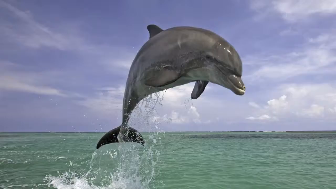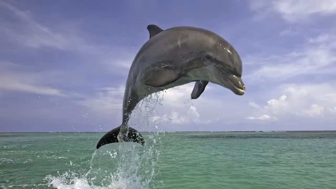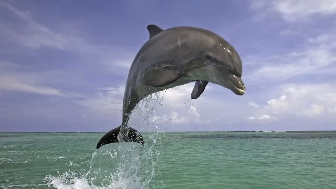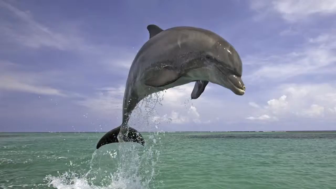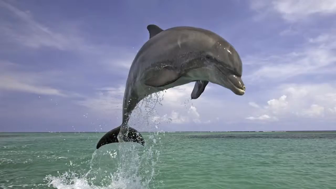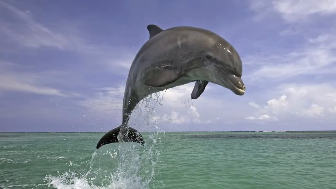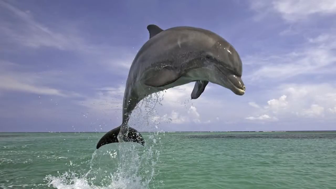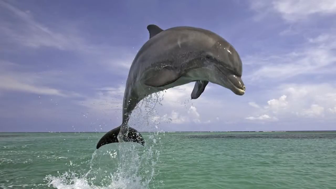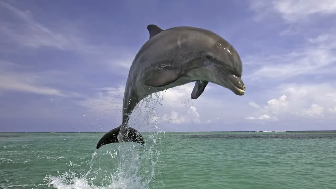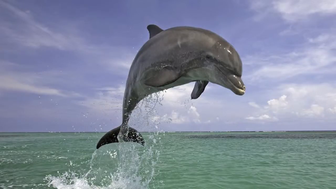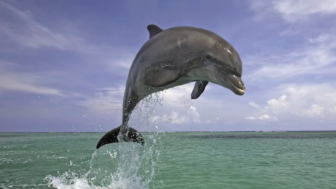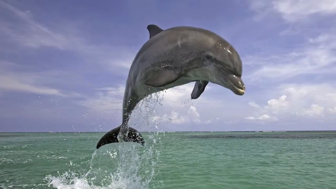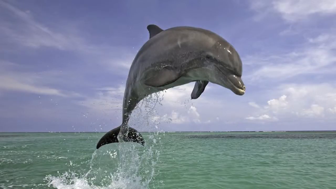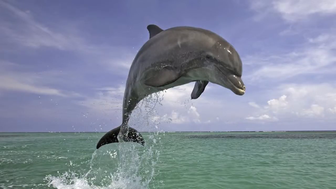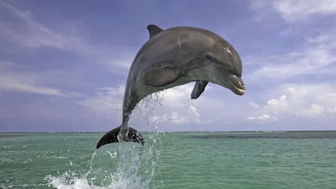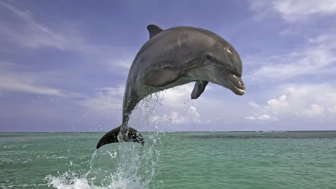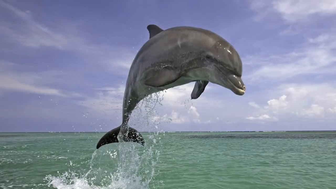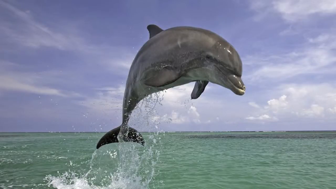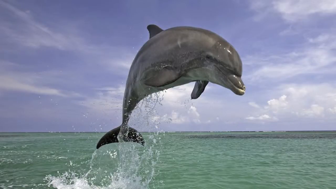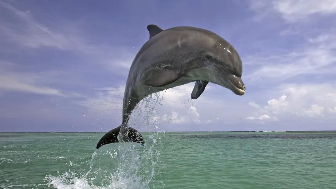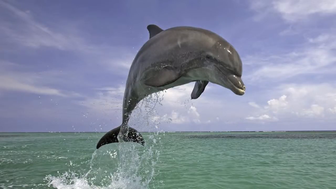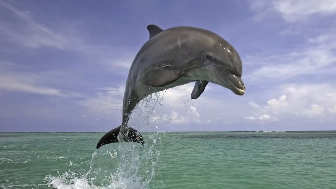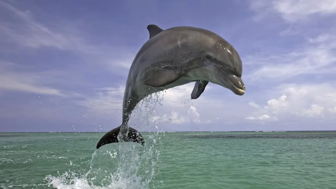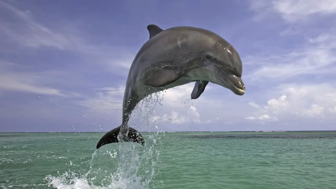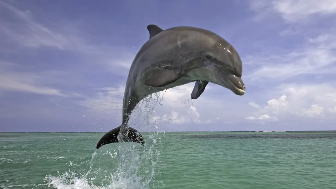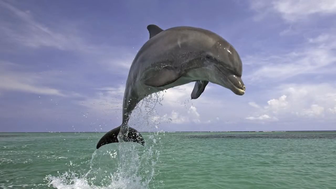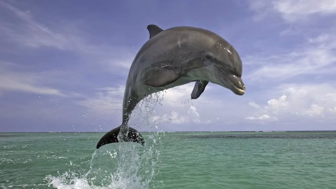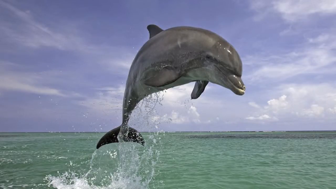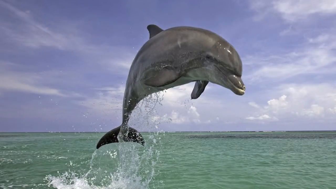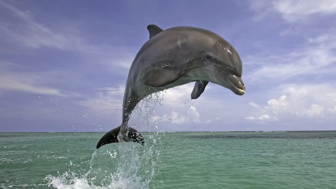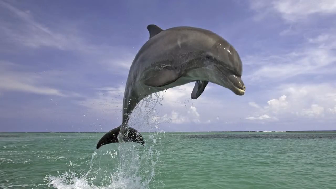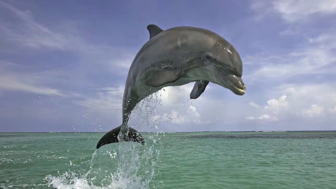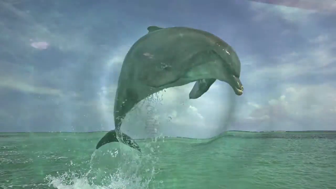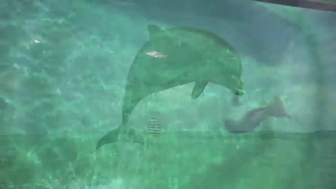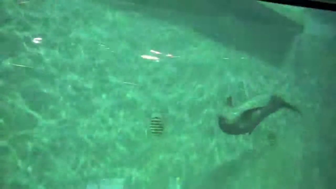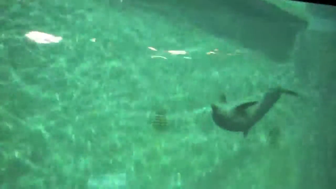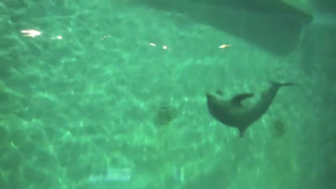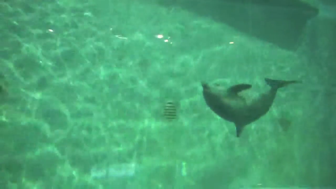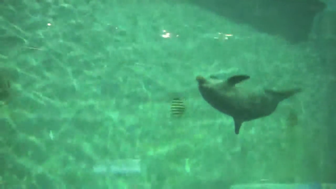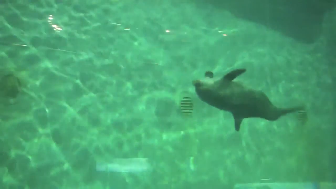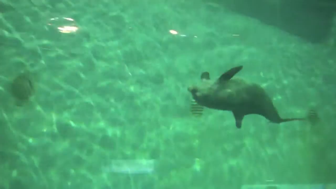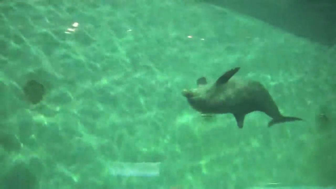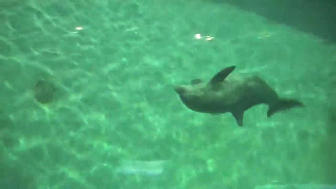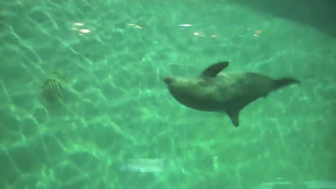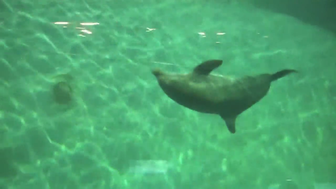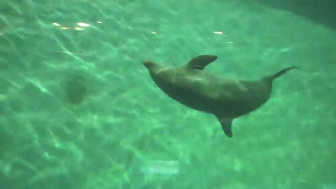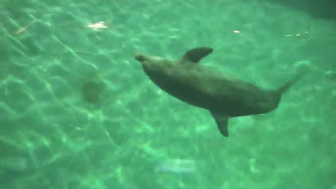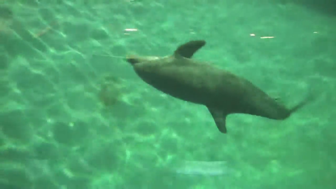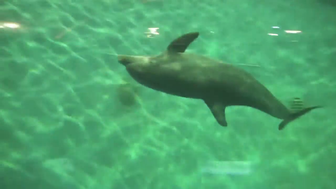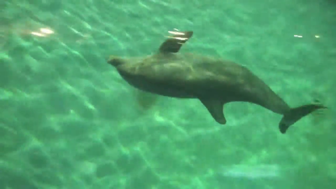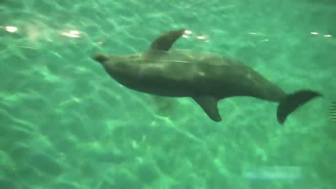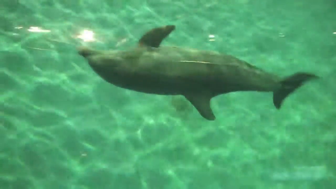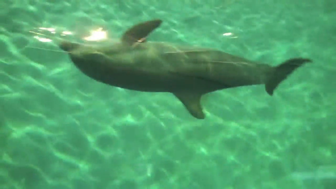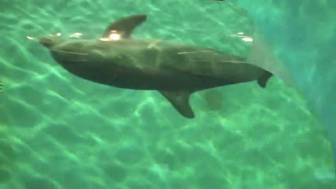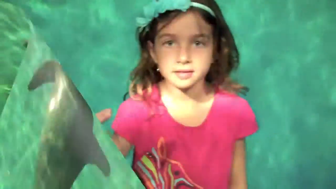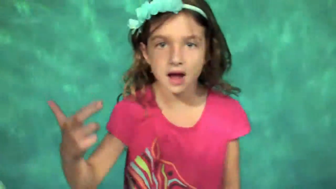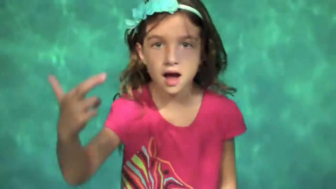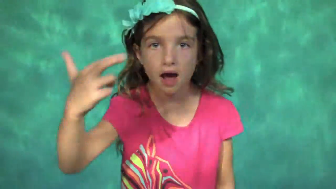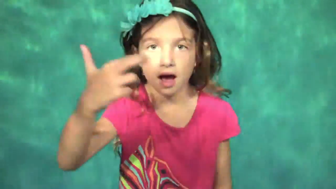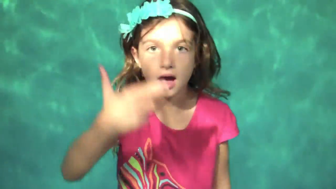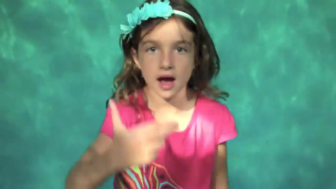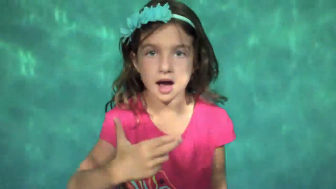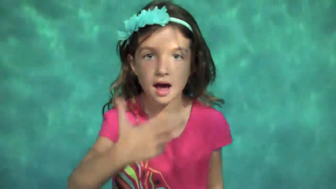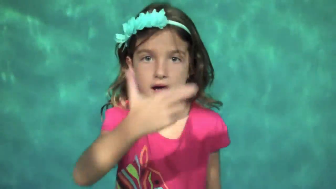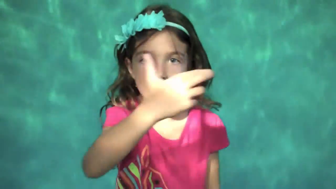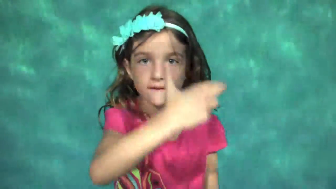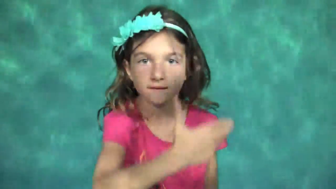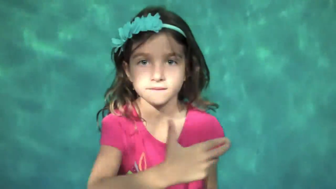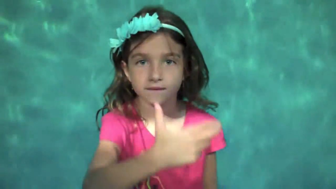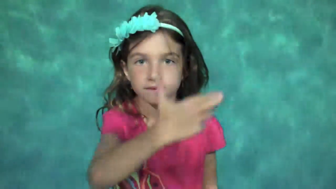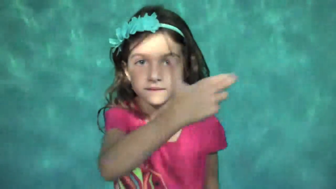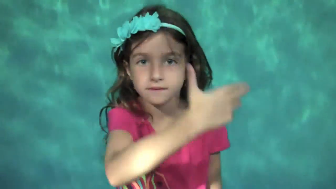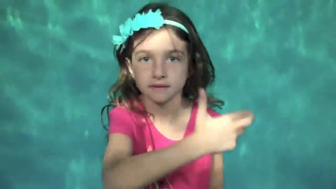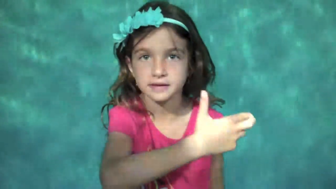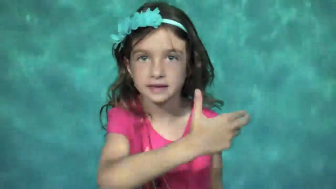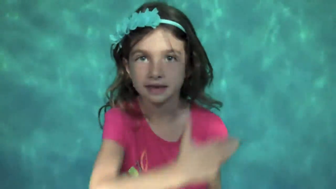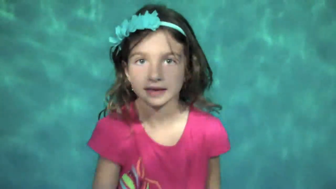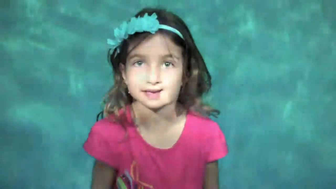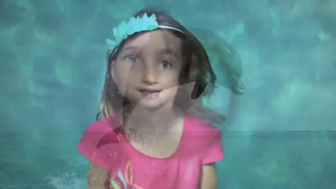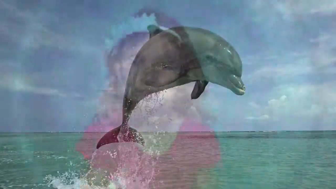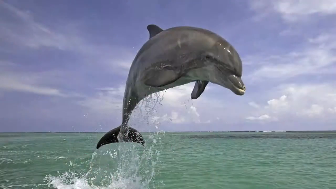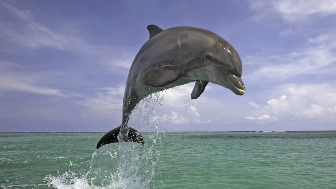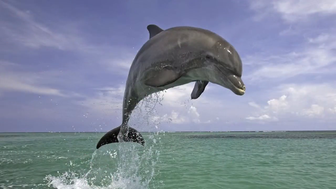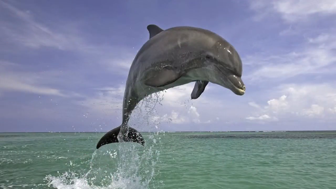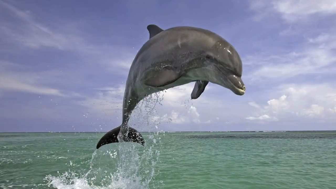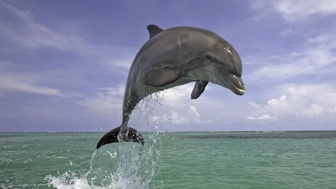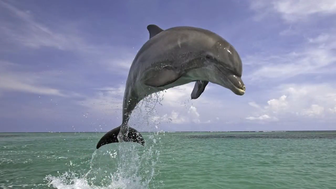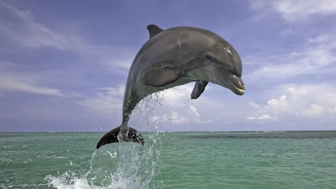DOLPHIN